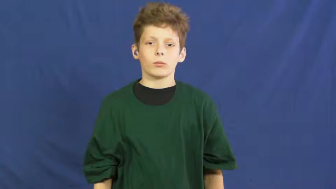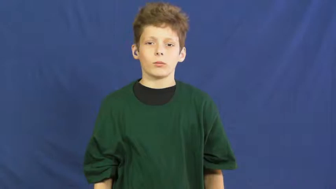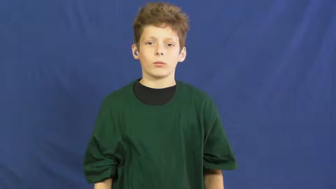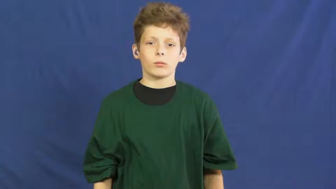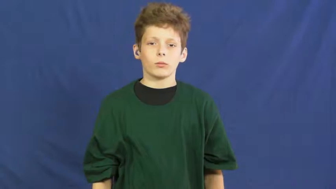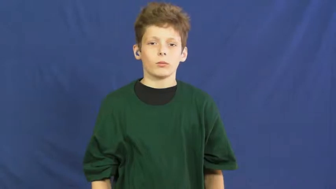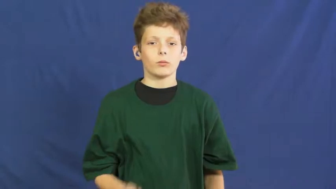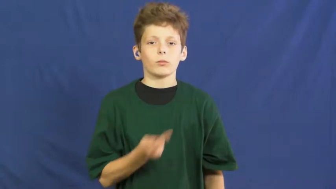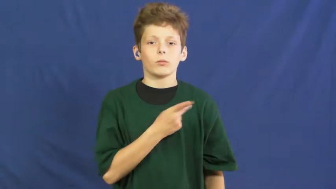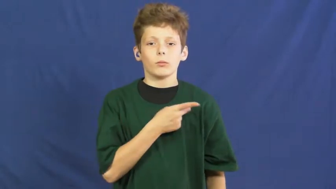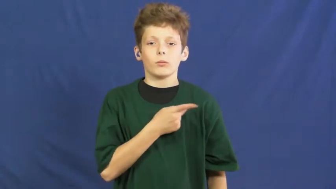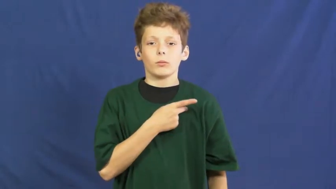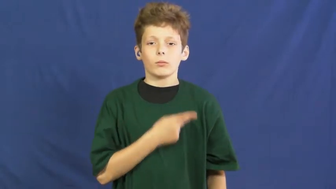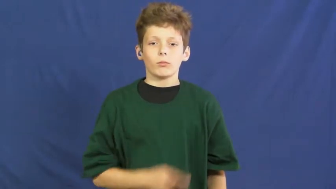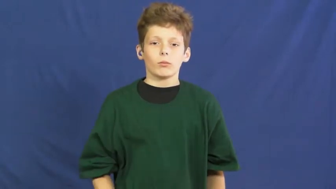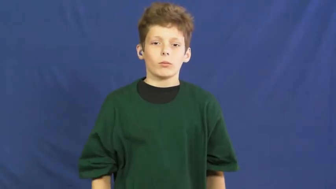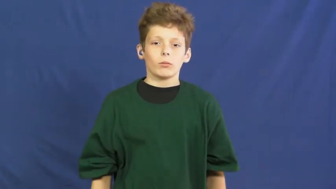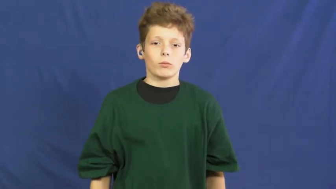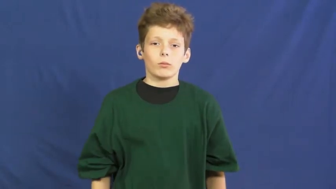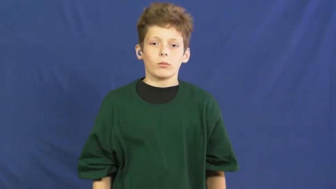minneapolis